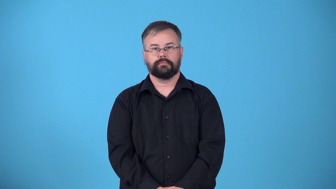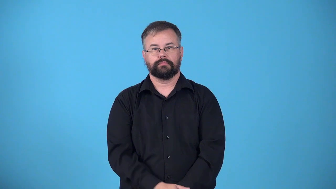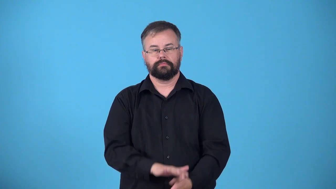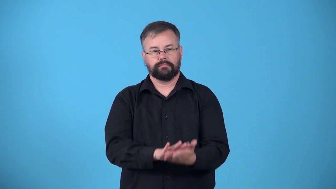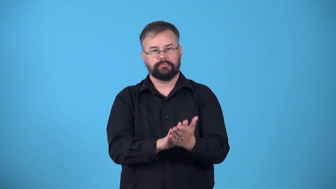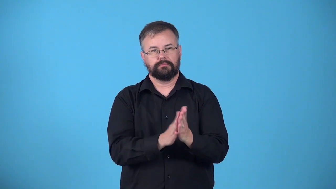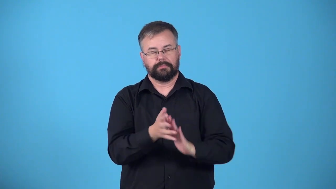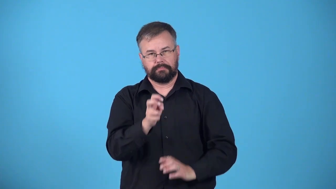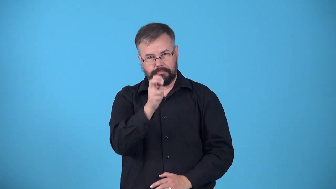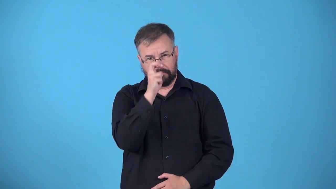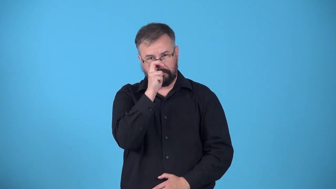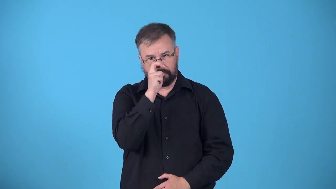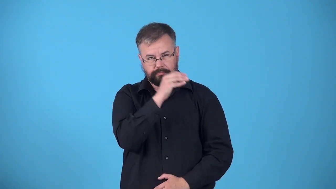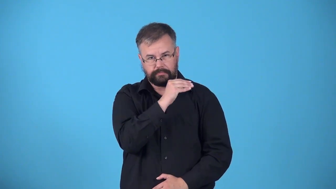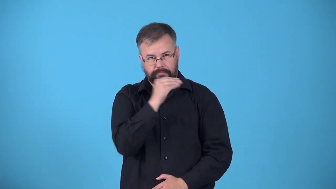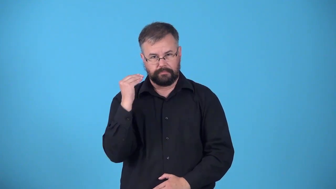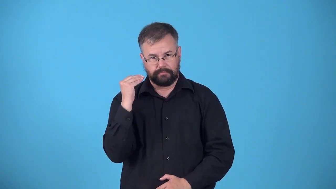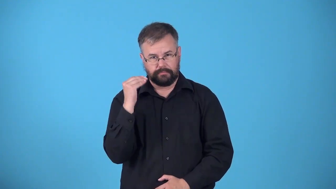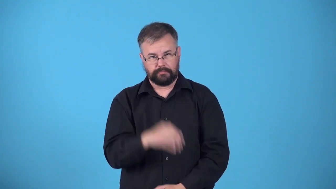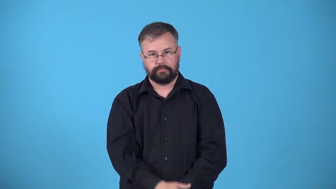stern